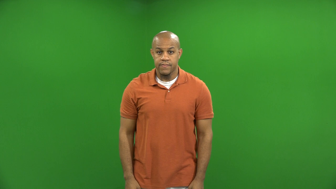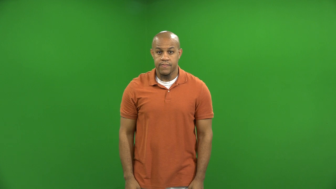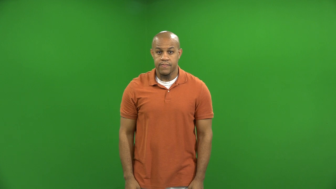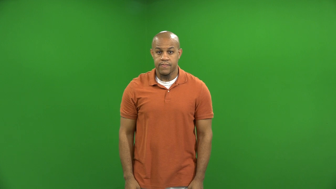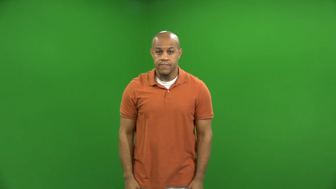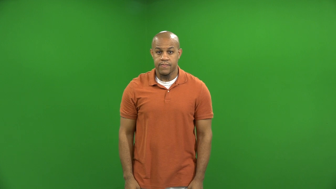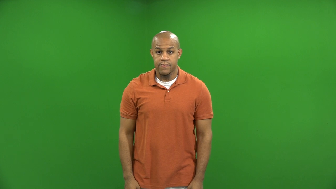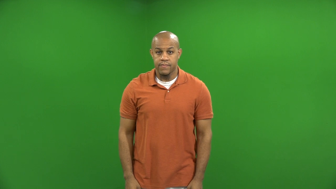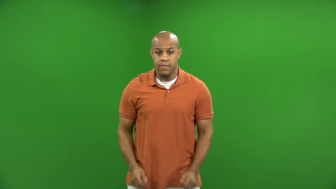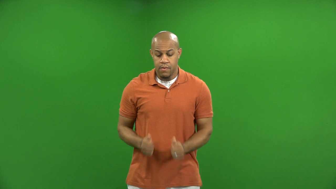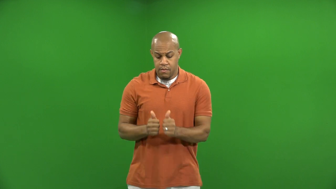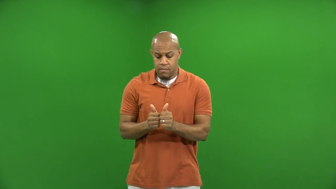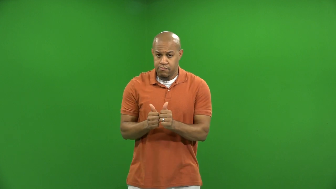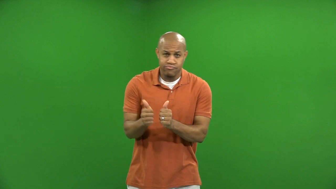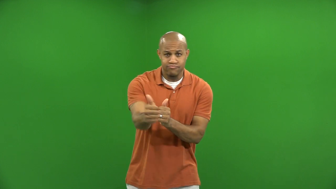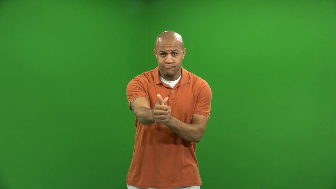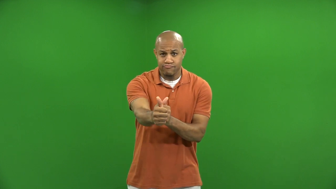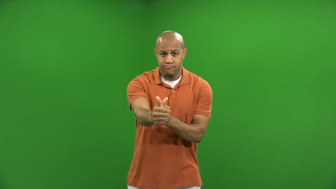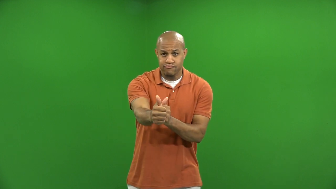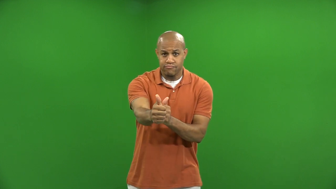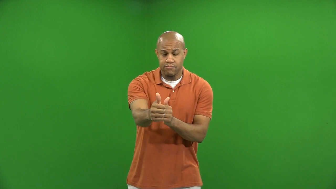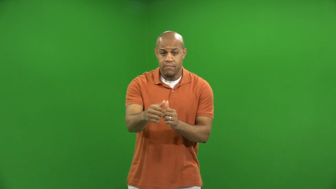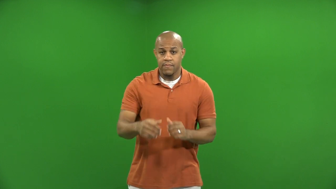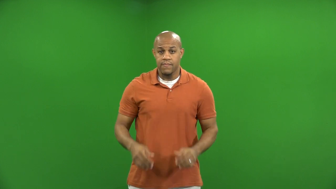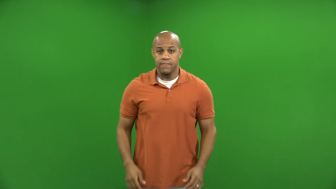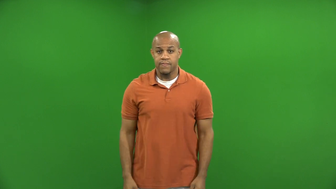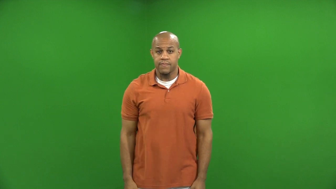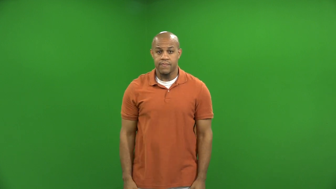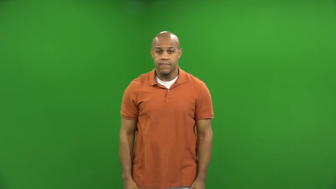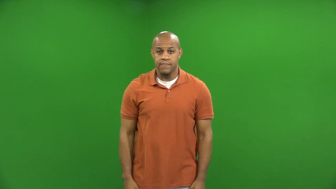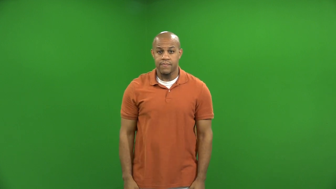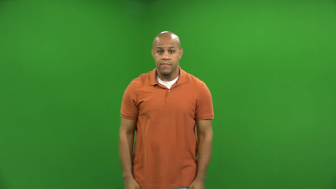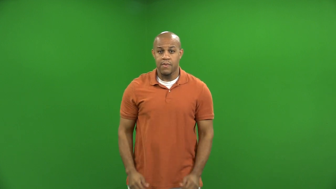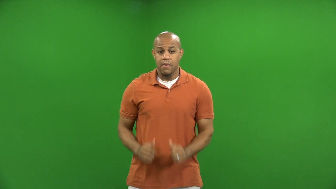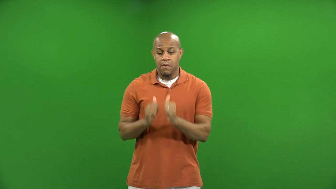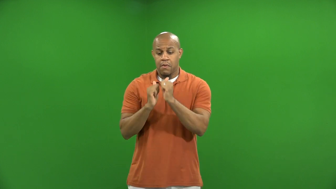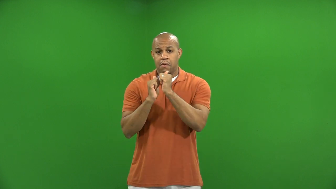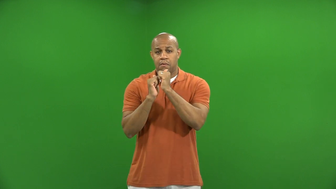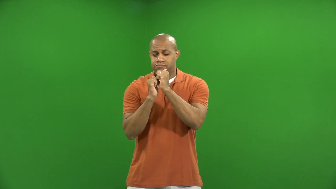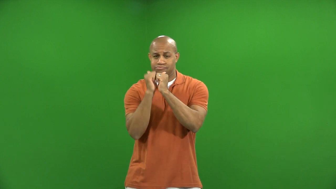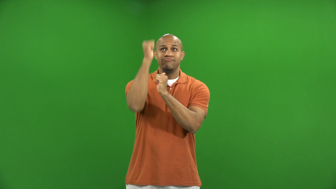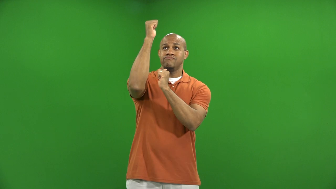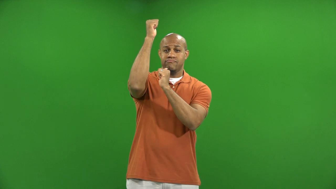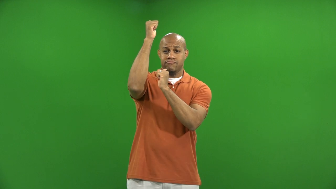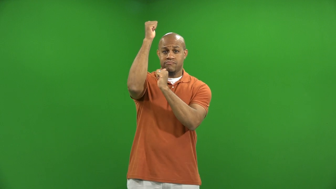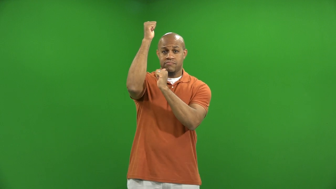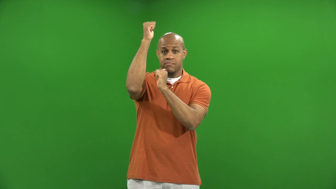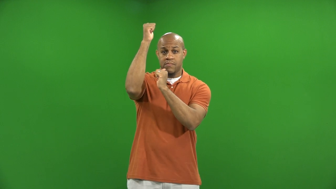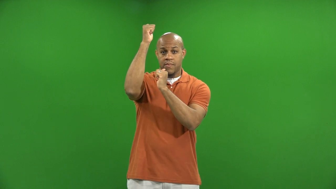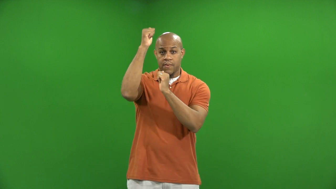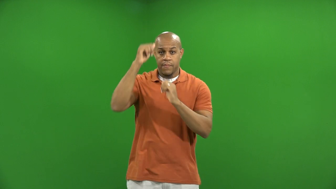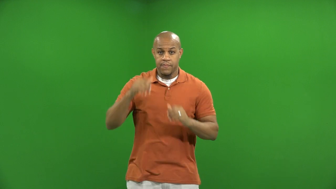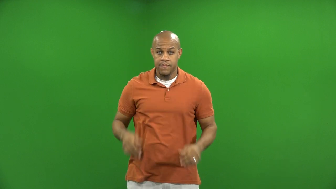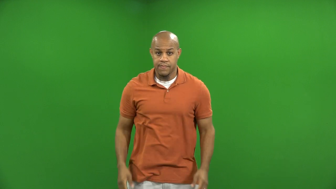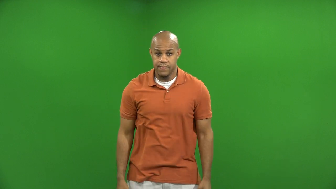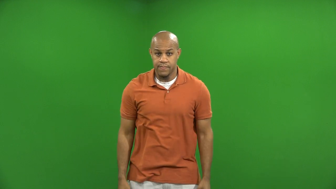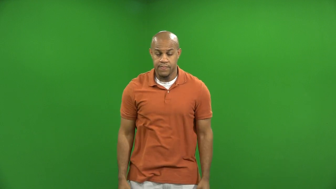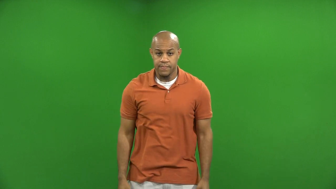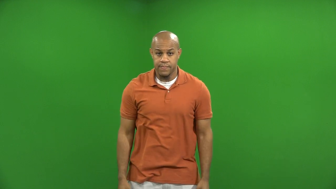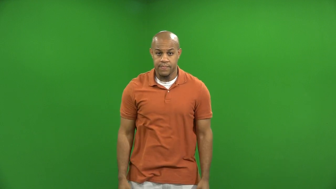Shoot ahead in score